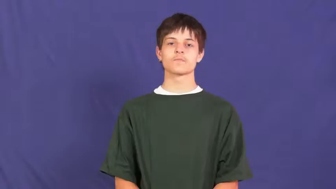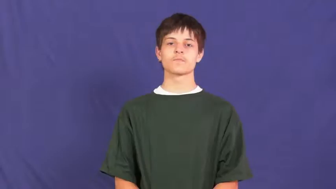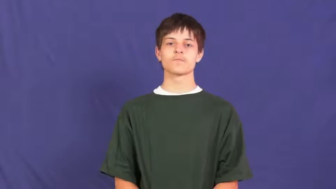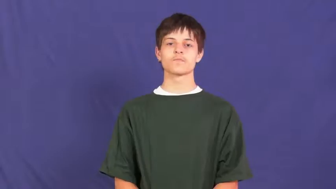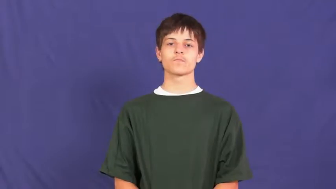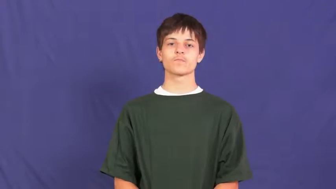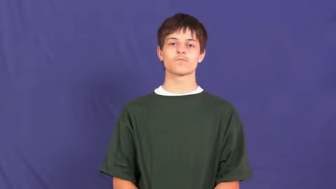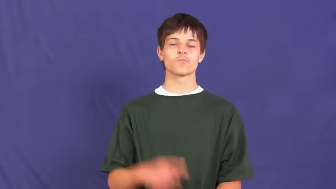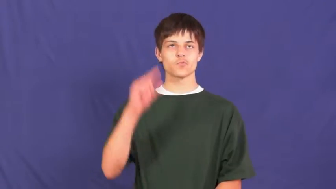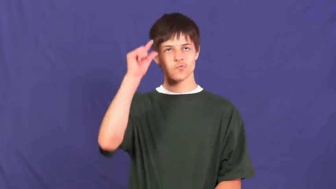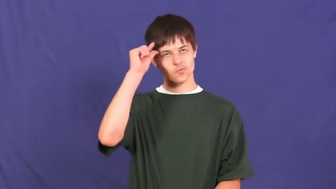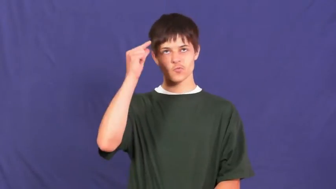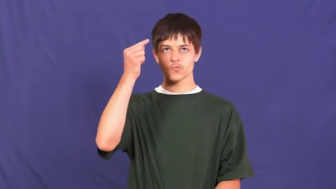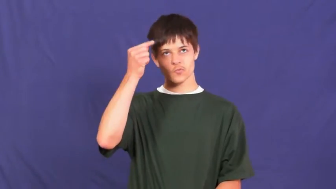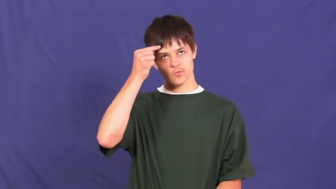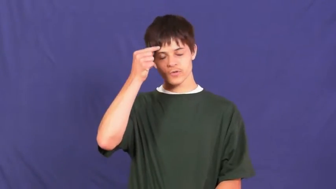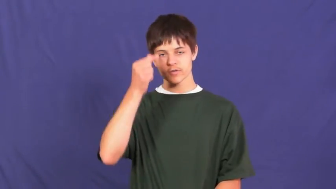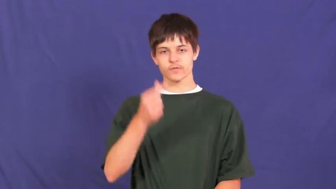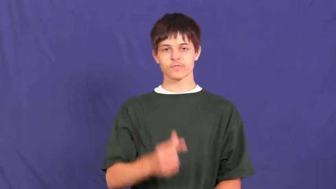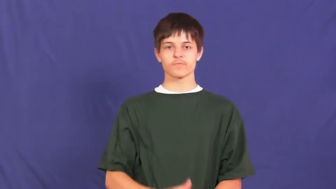imbecile,birdbrain,obtuse,nitwit,cretin,cheesehead,half-wit